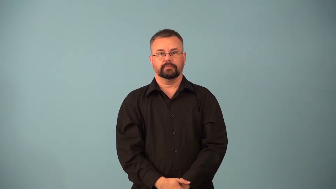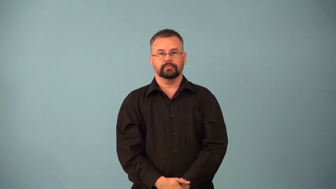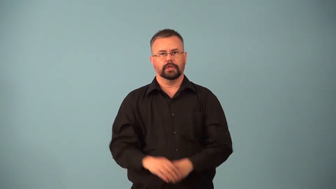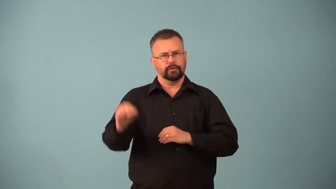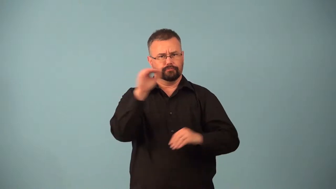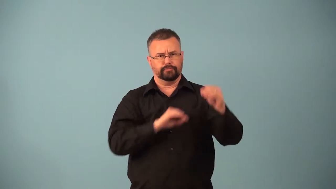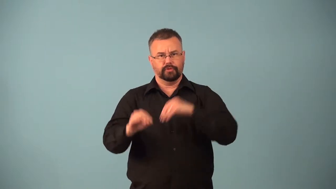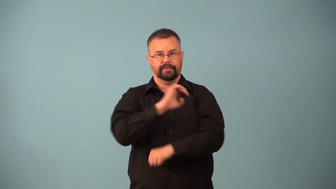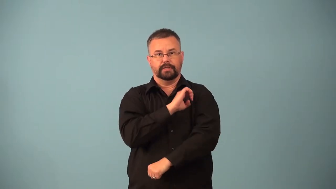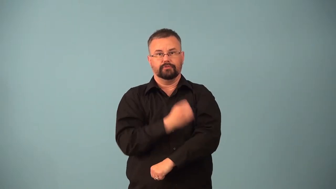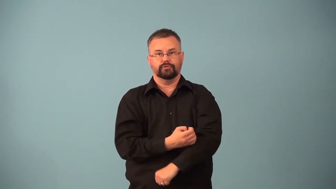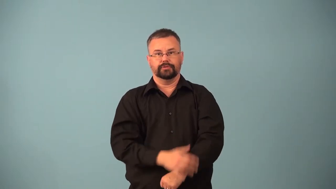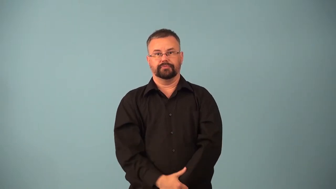kinetic-energy